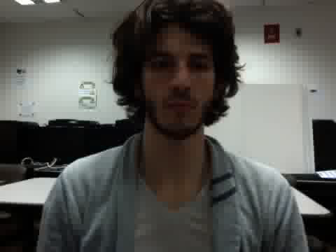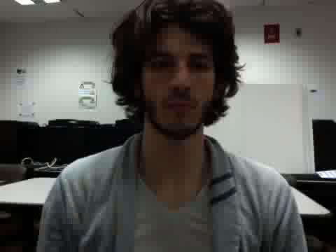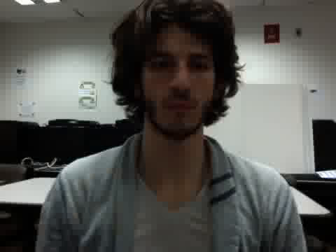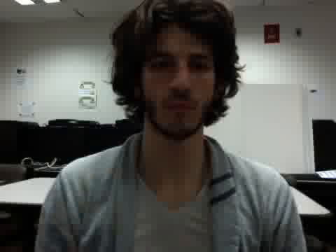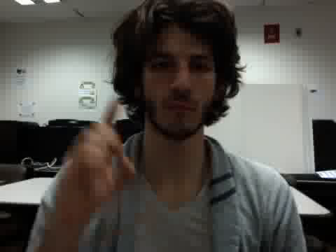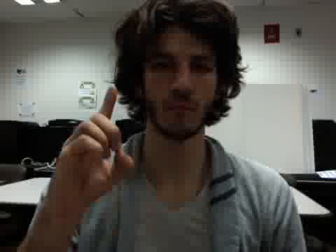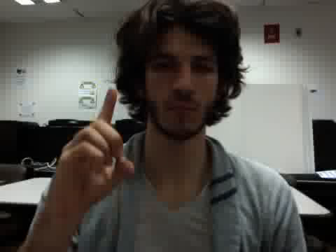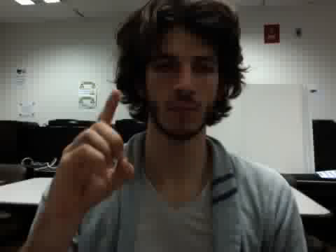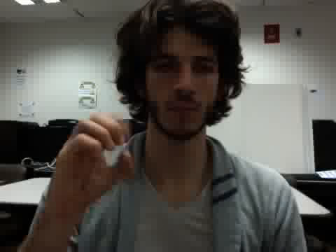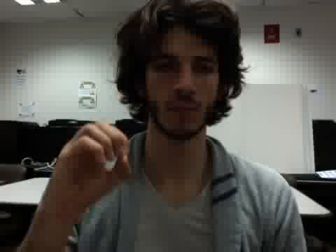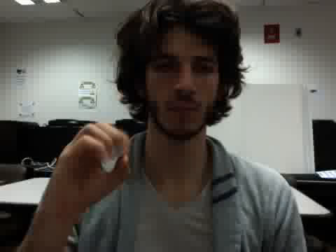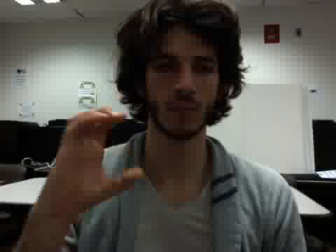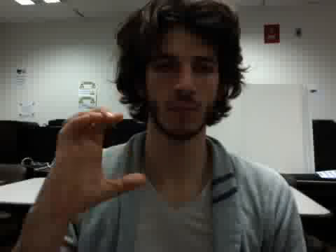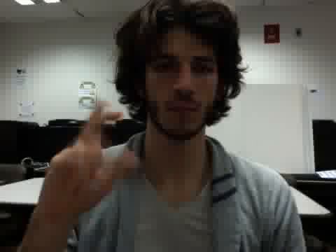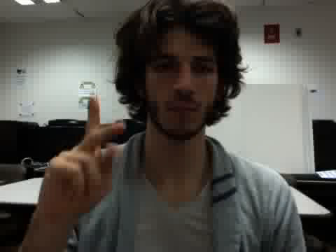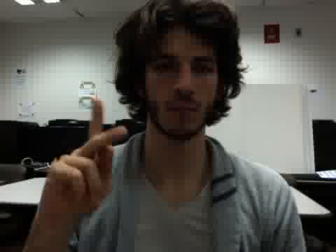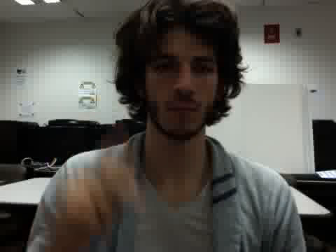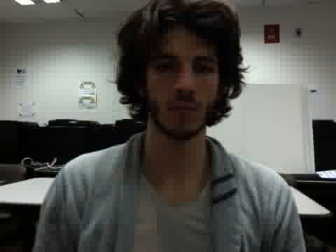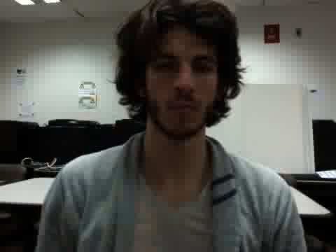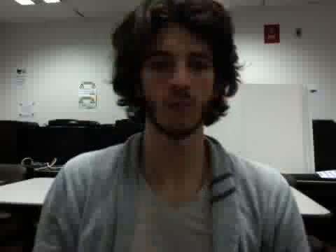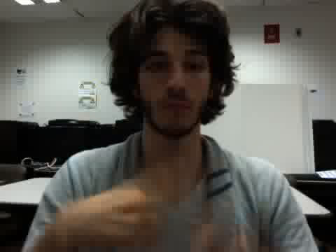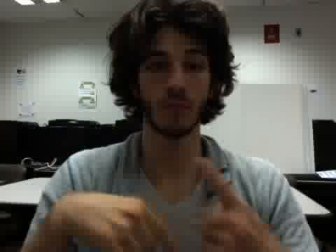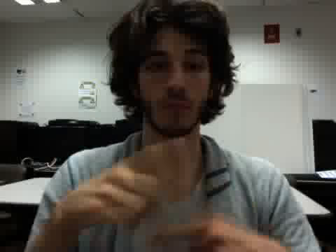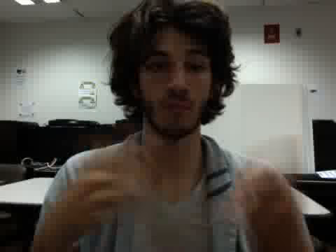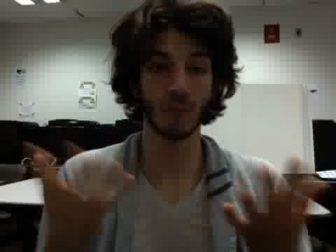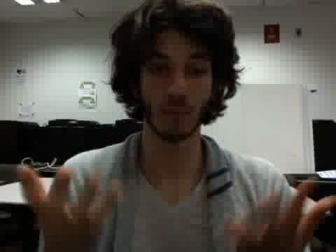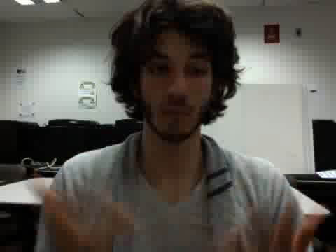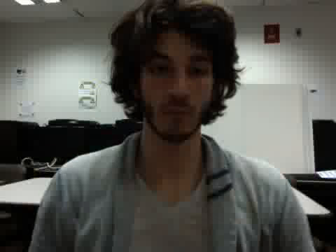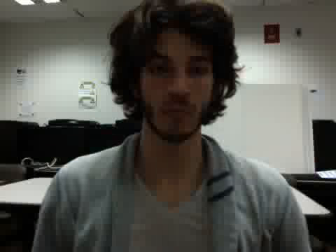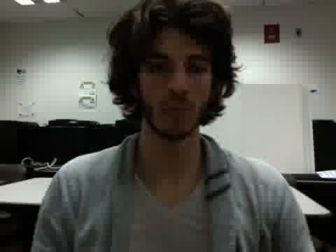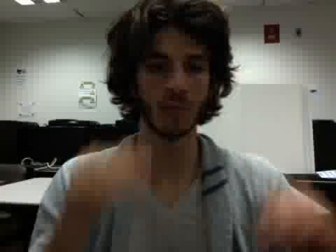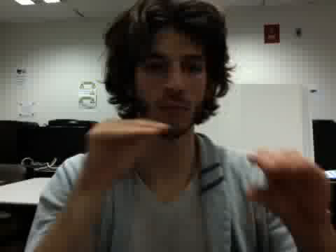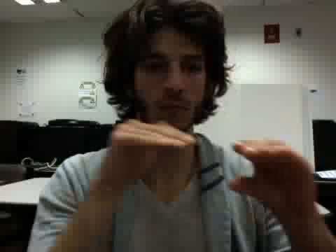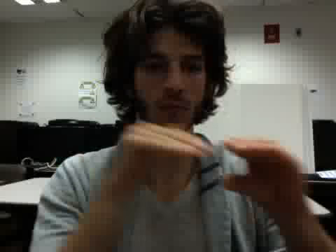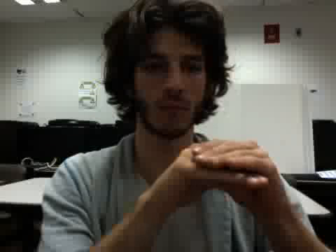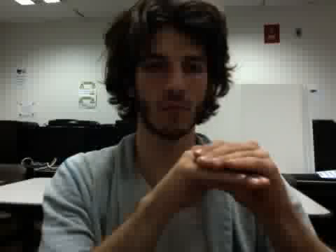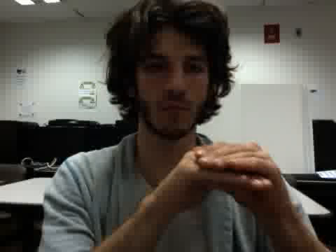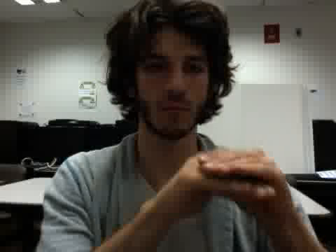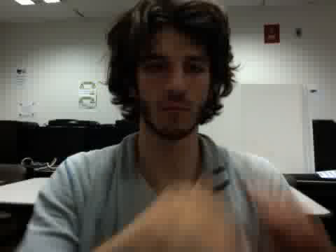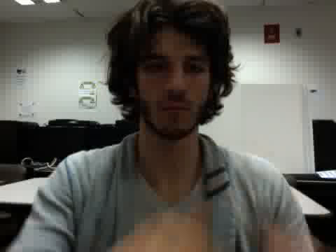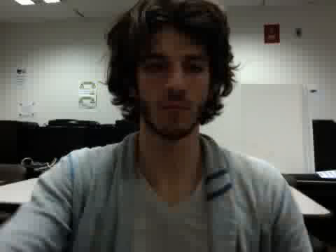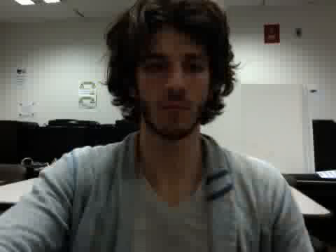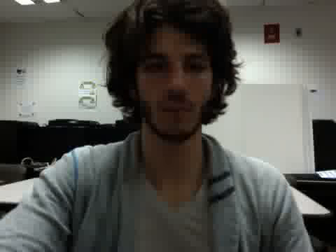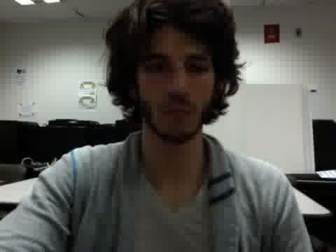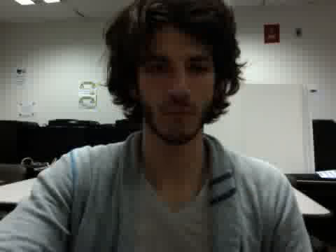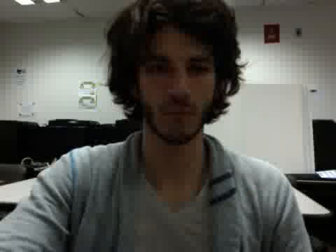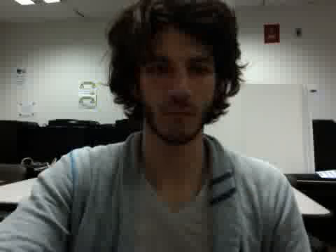Dock